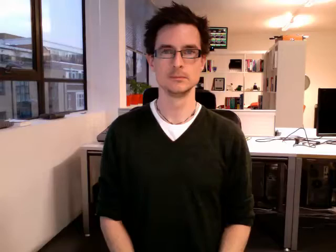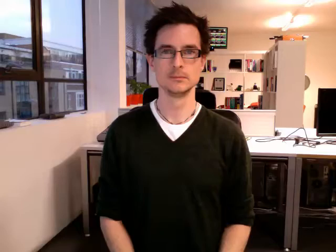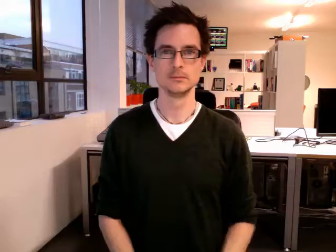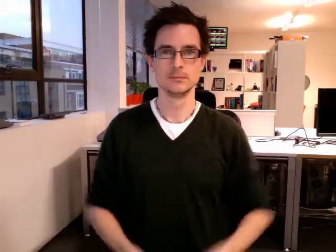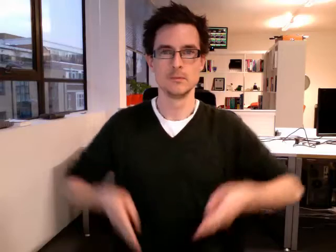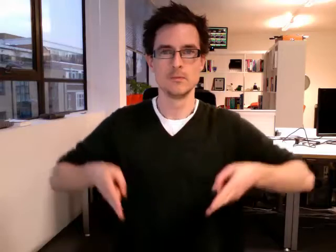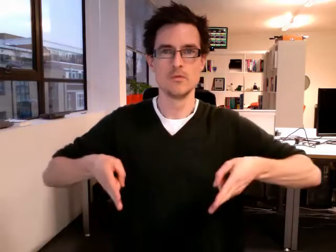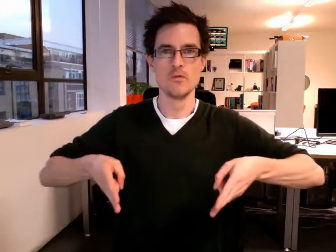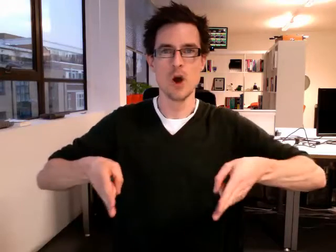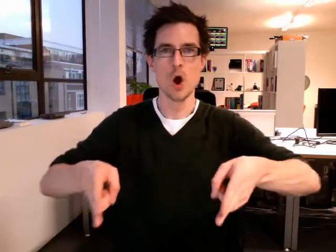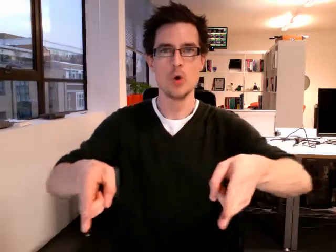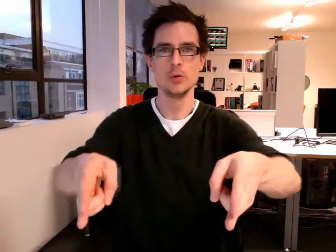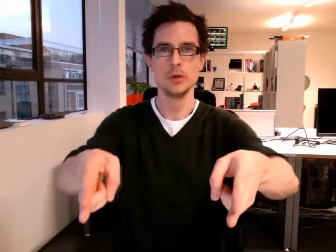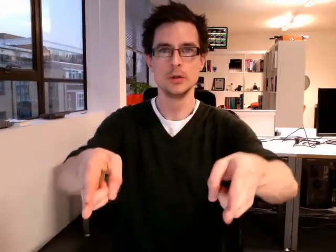road